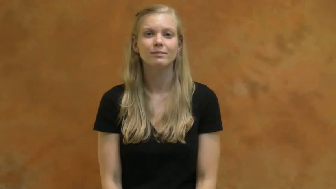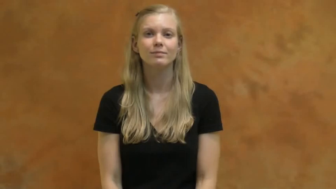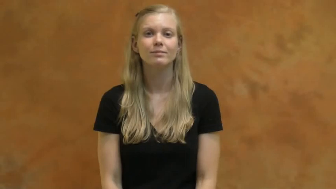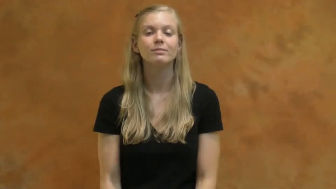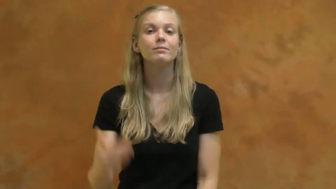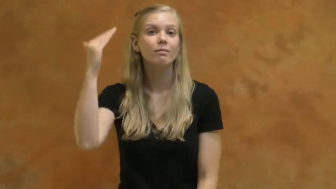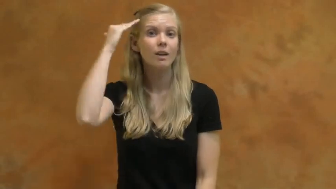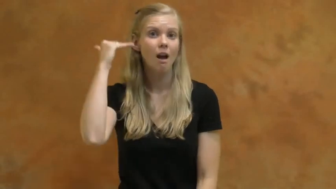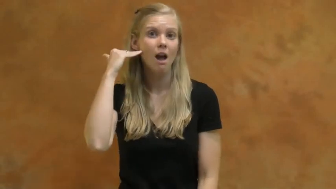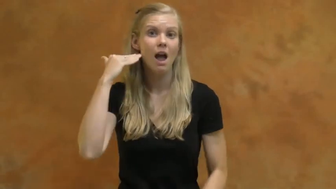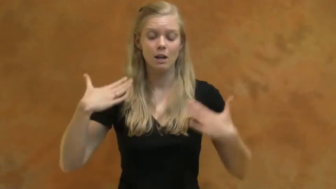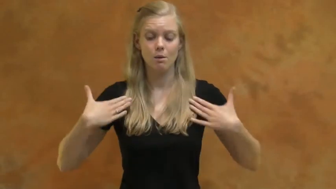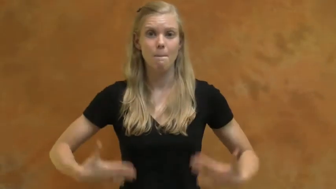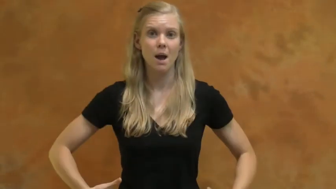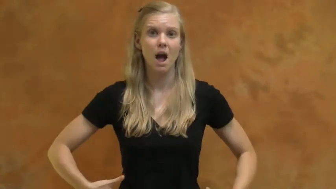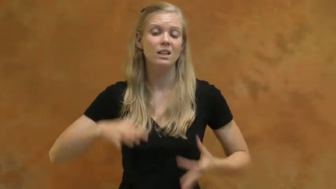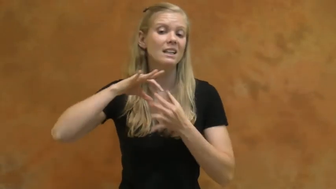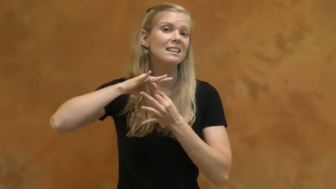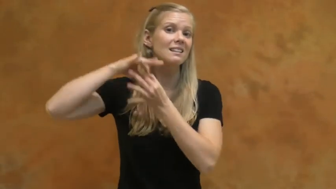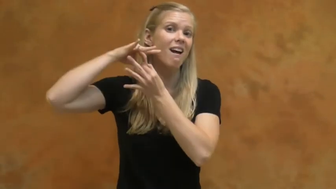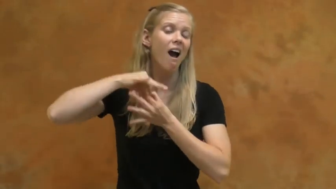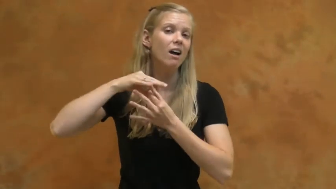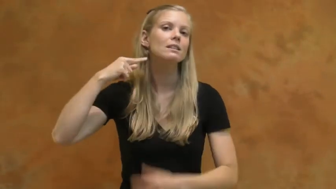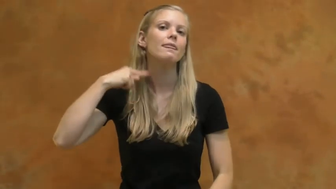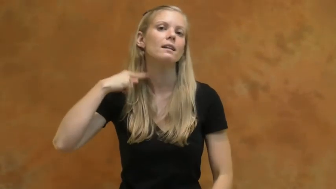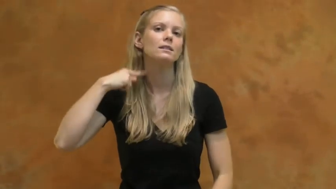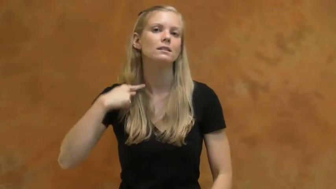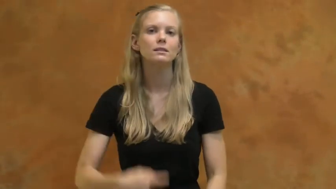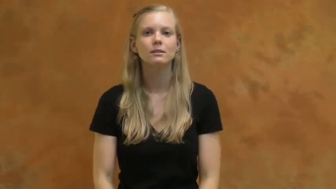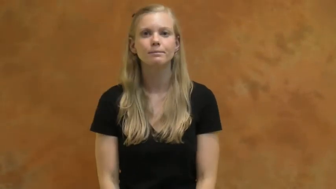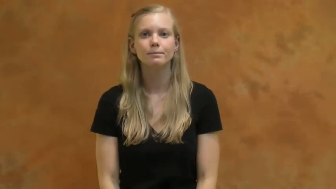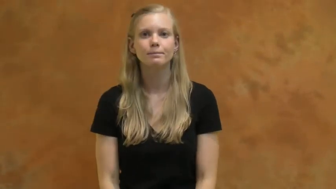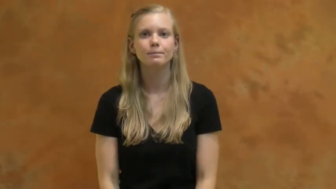neck